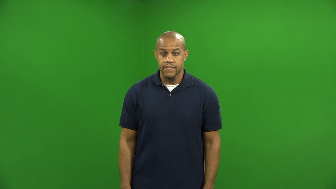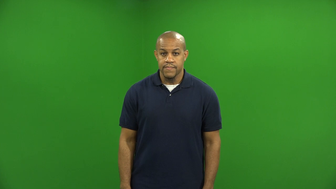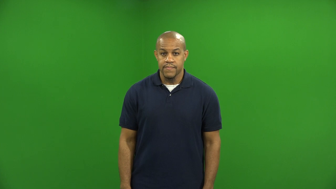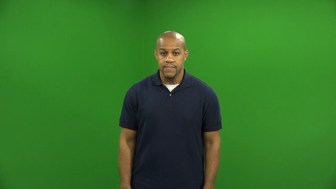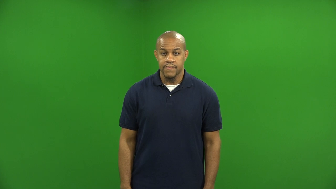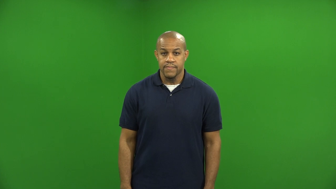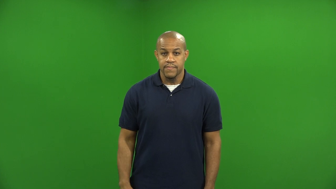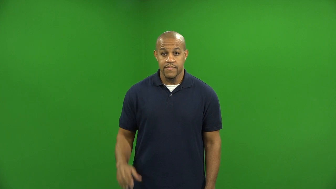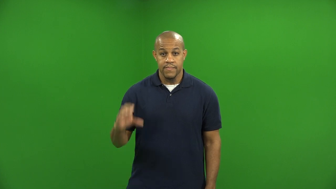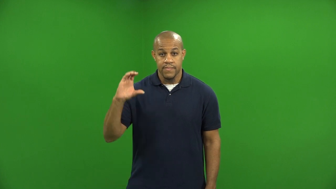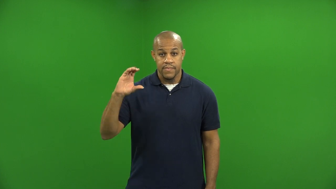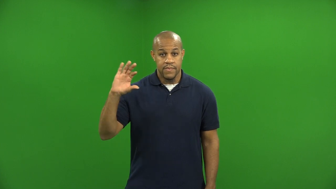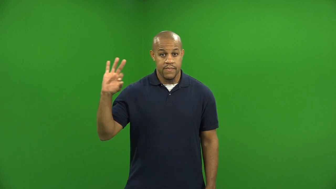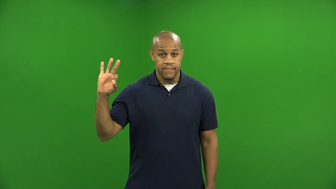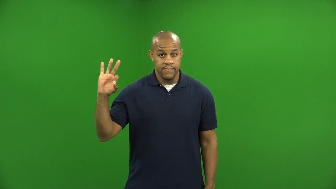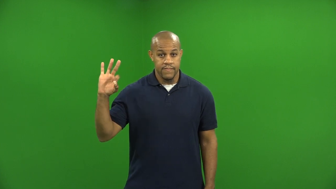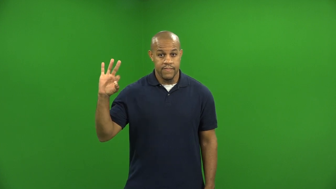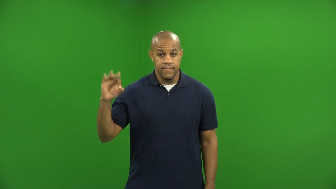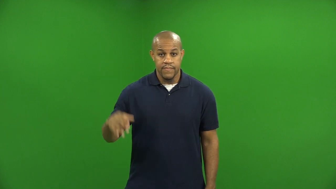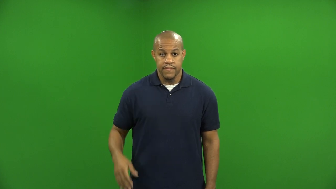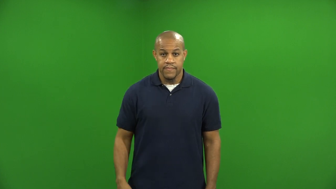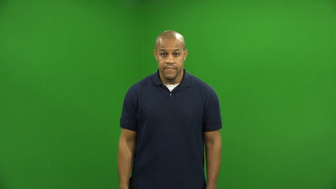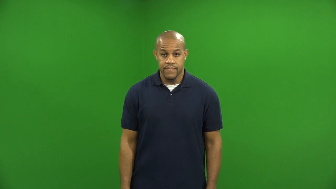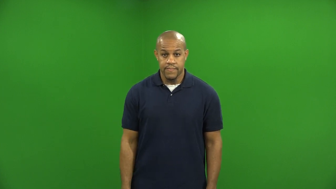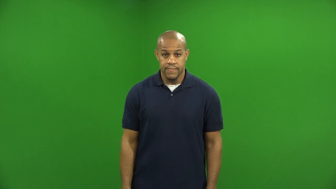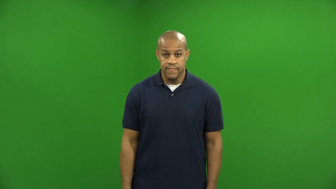Center front